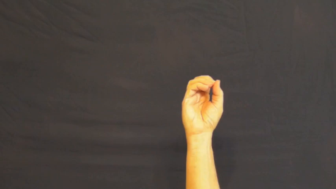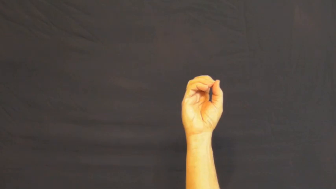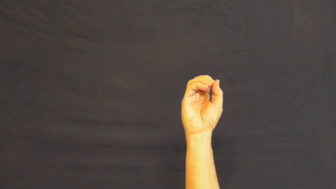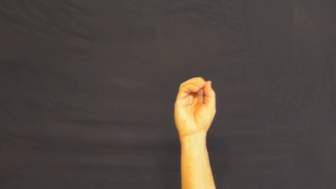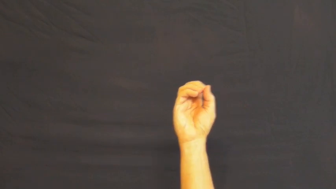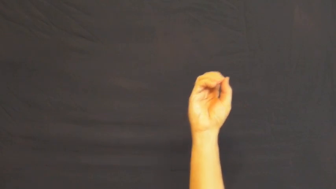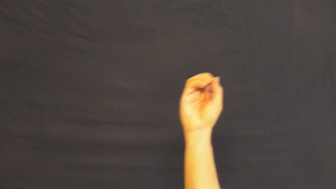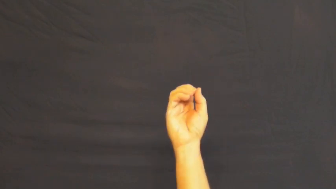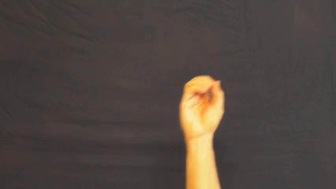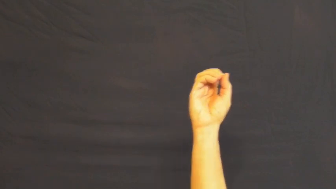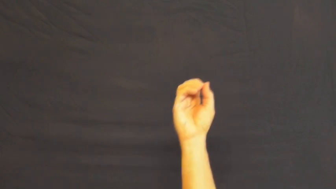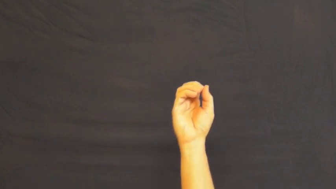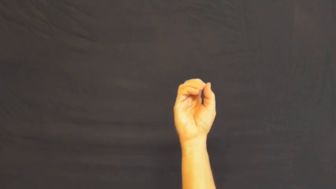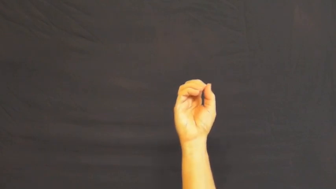Omaha,NE,Ontario,CAN,Oswego,NY